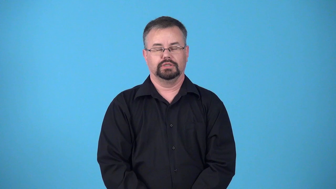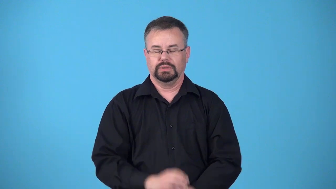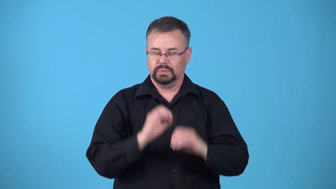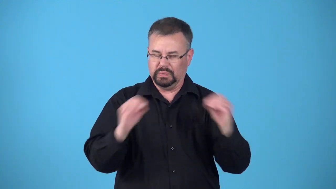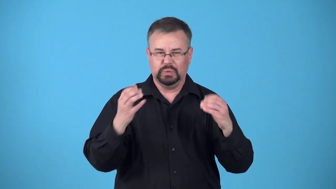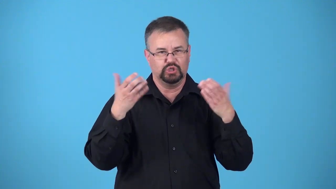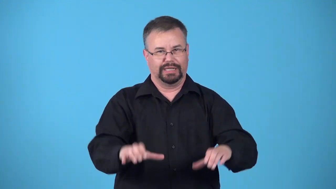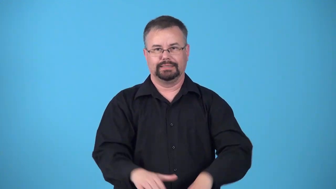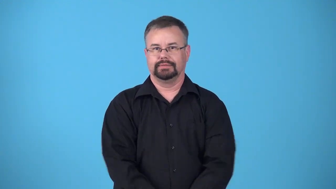not the ghost of a chance